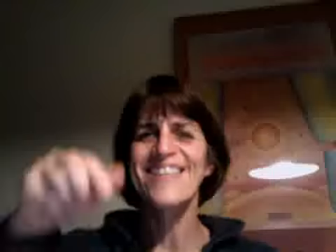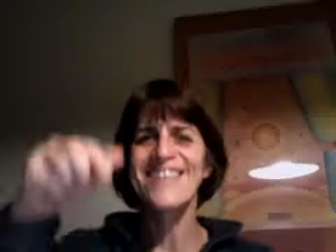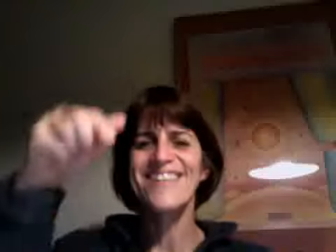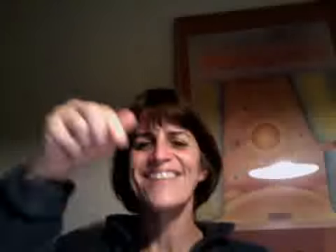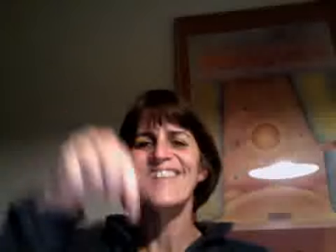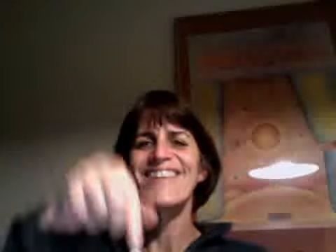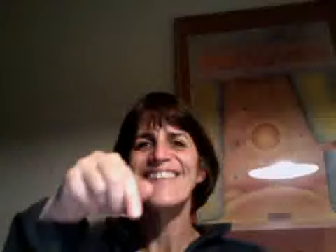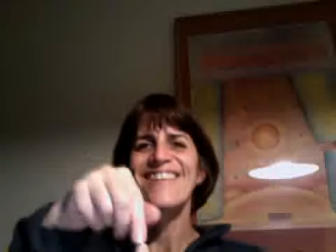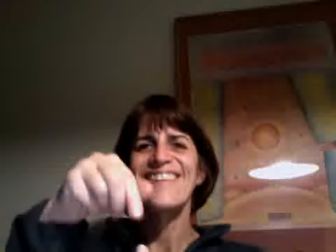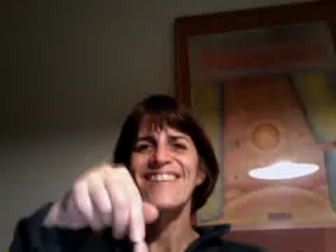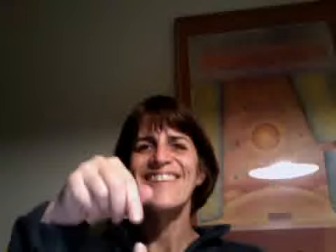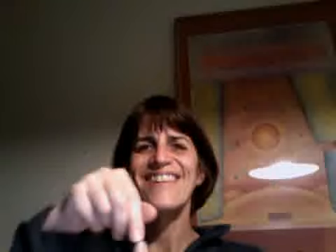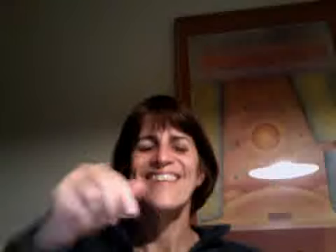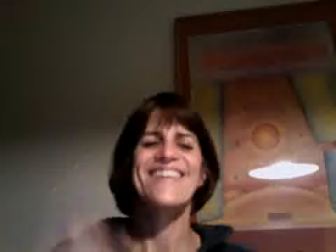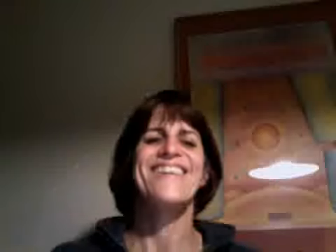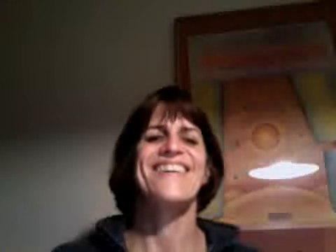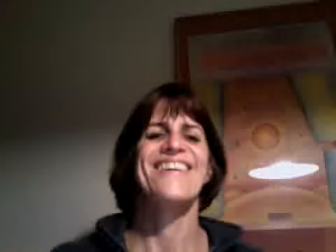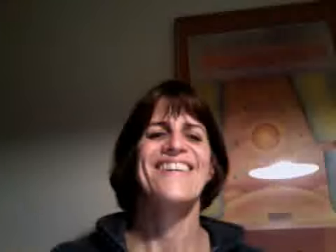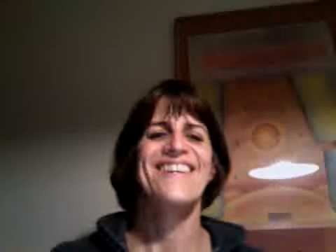accuracy